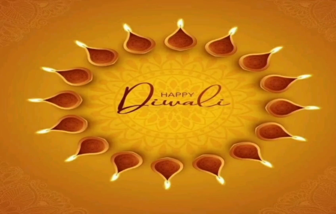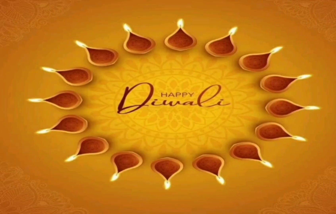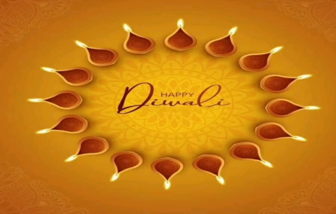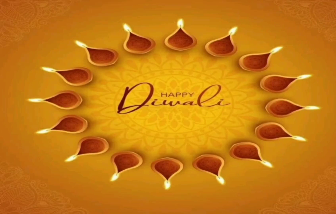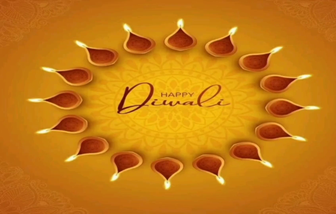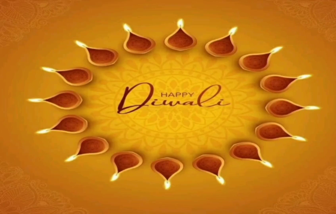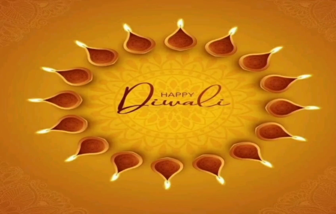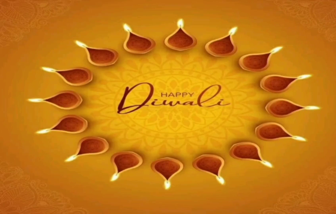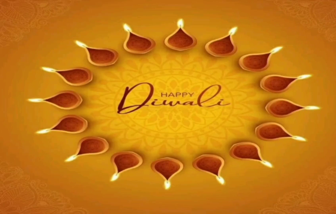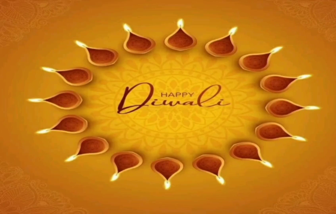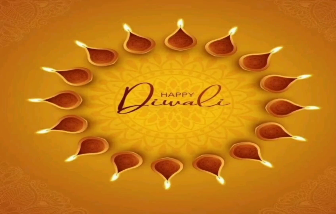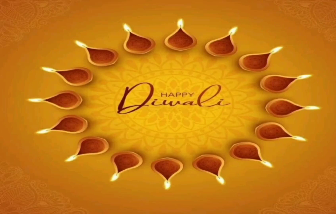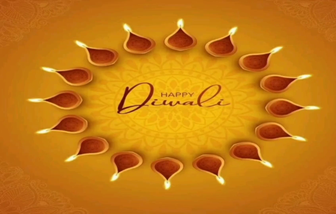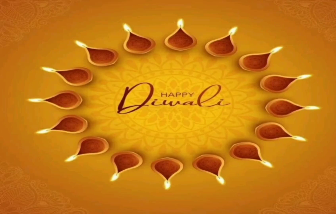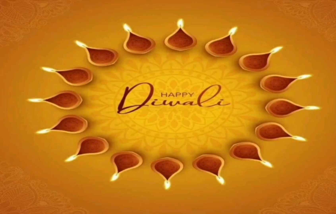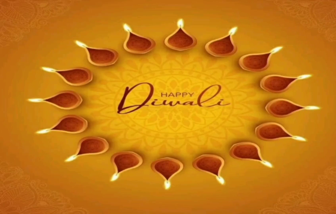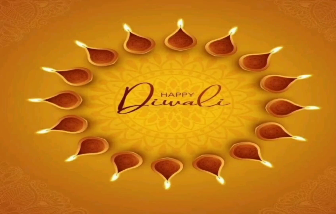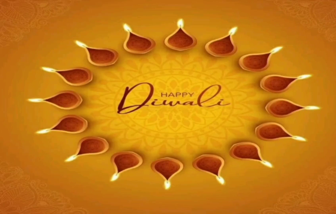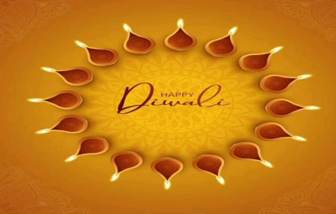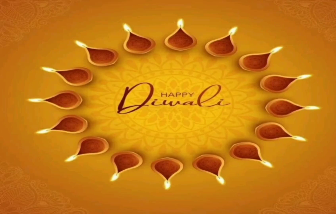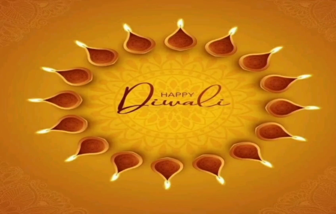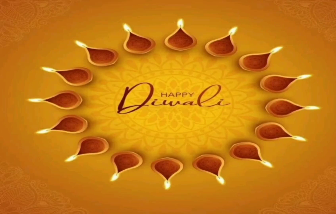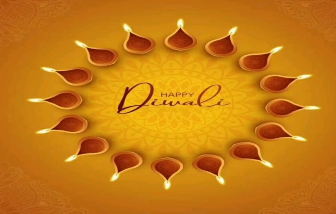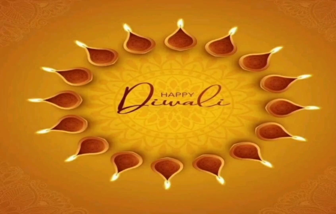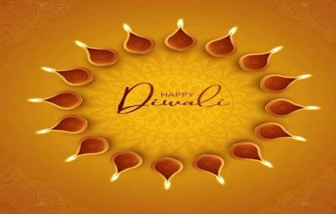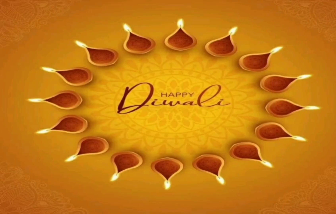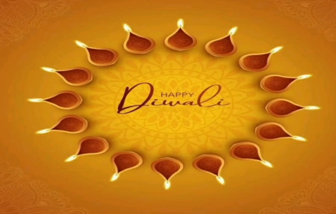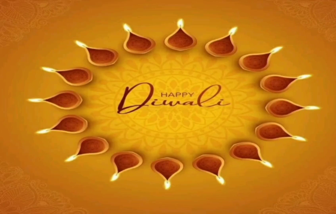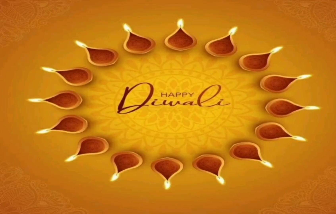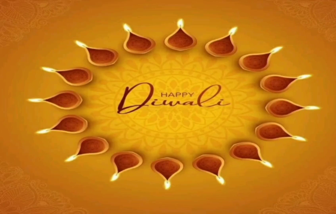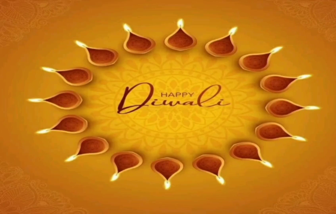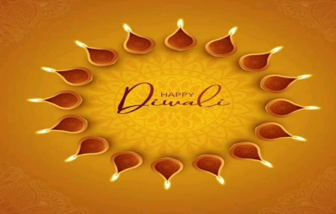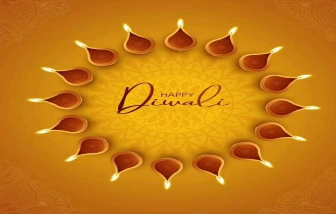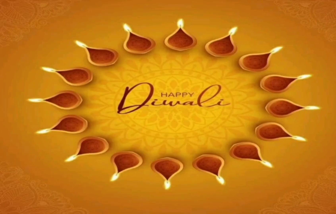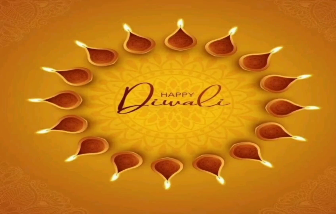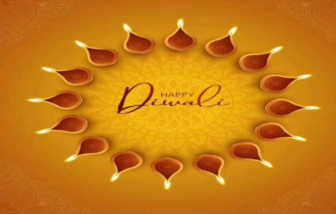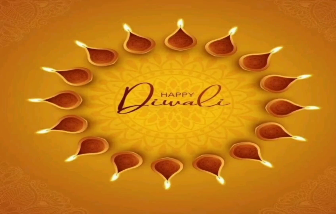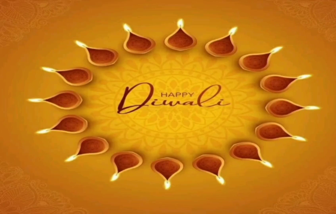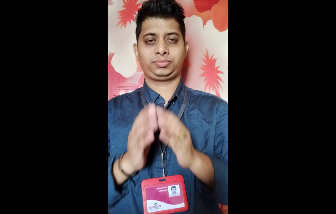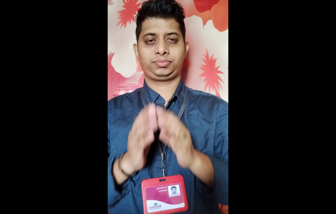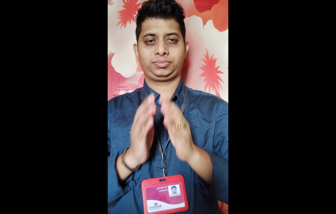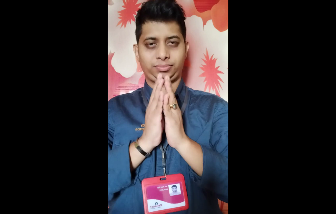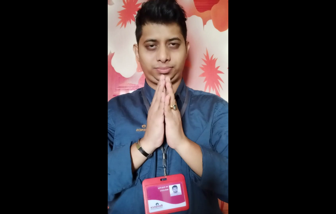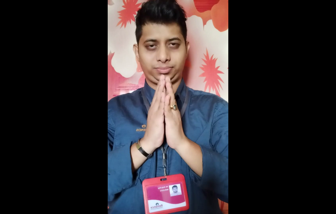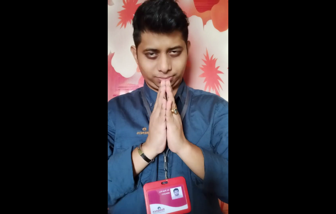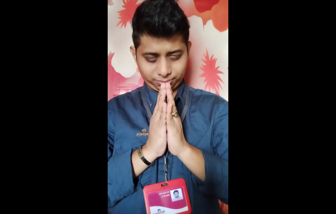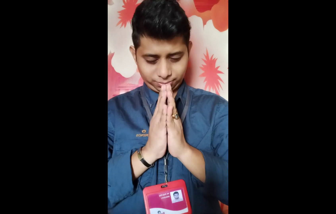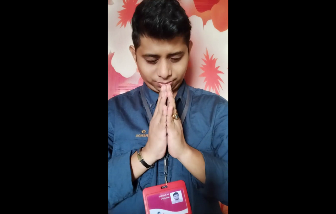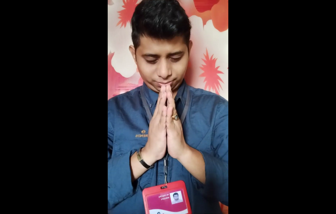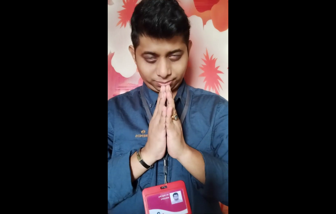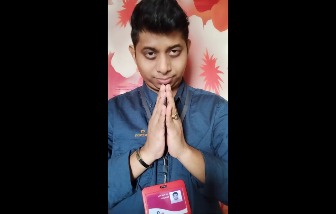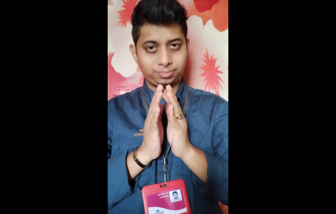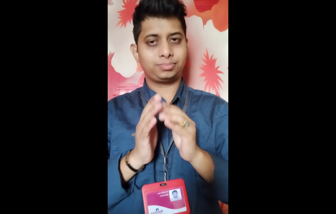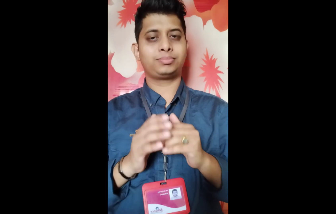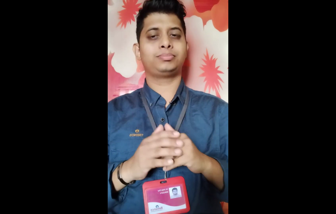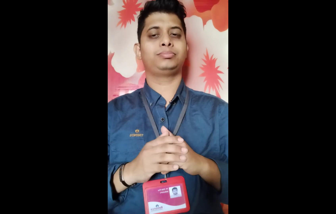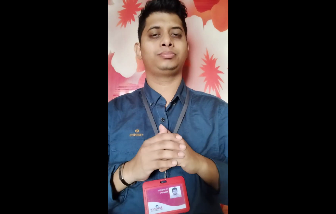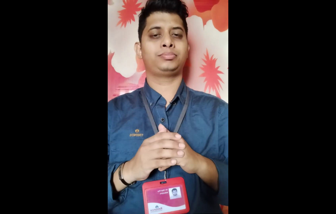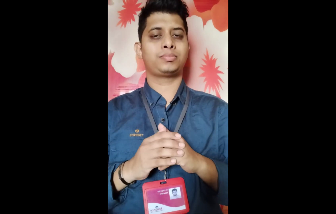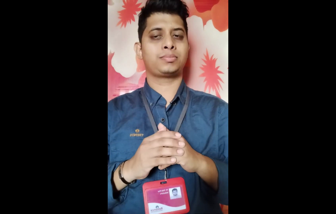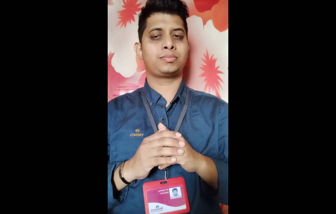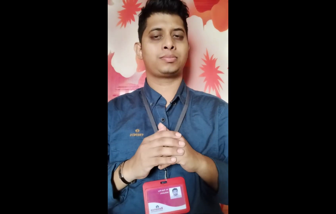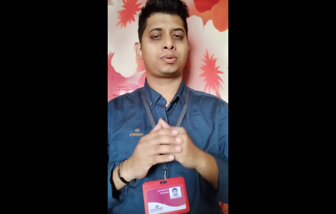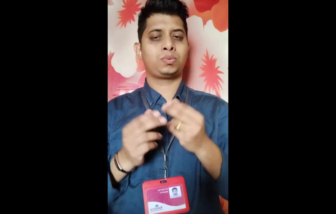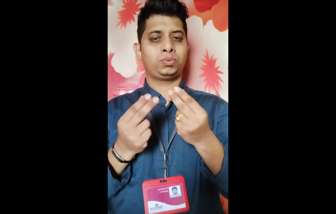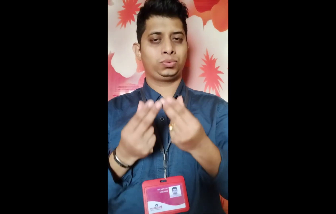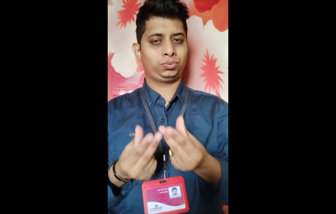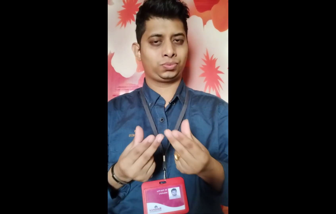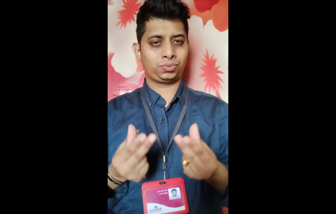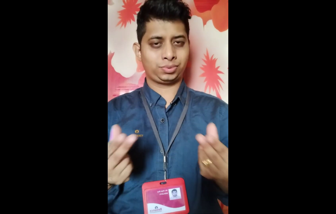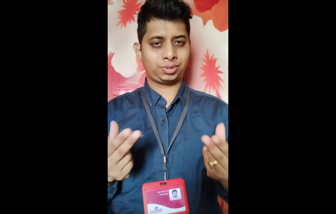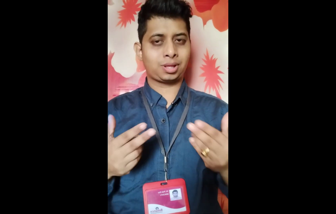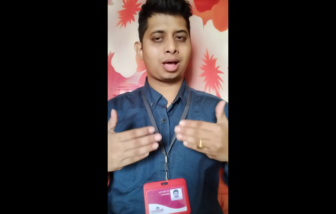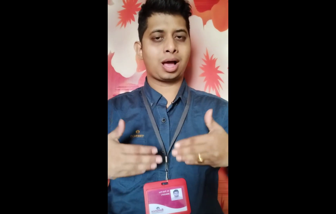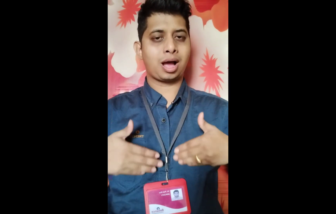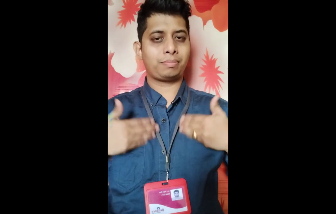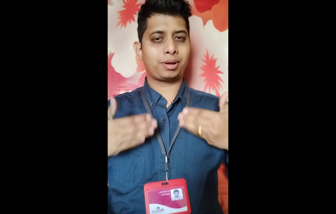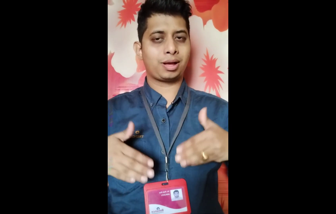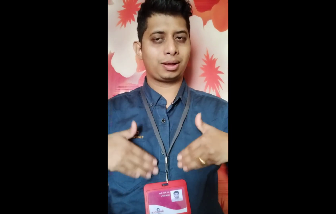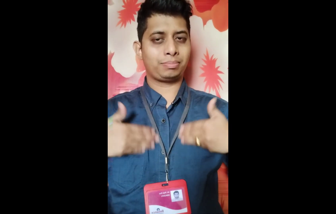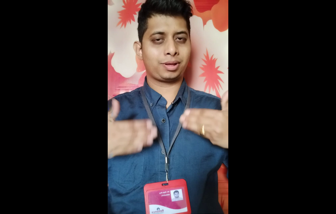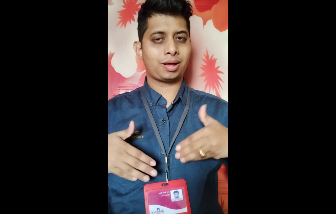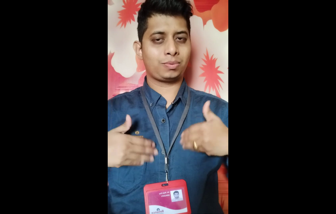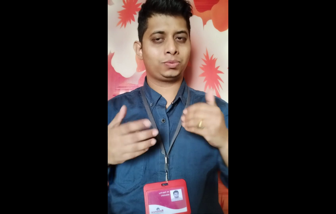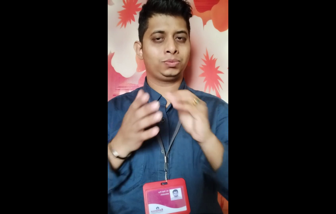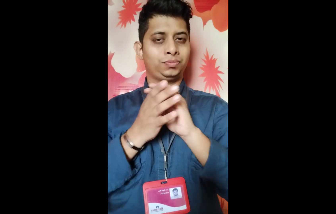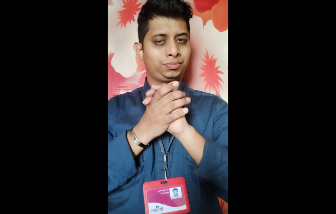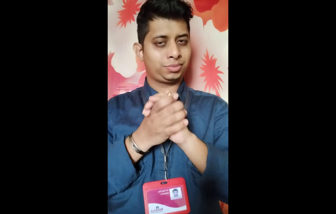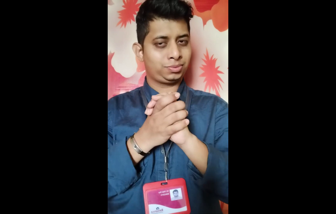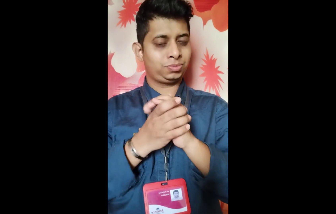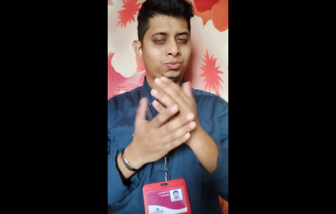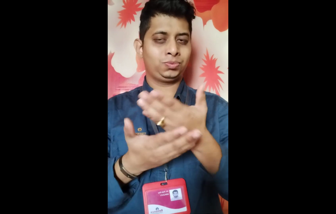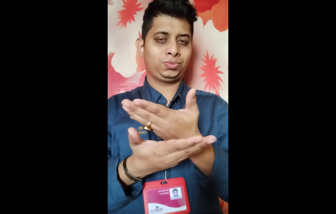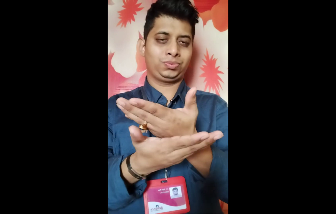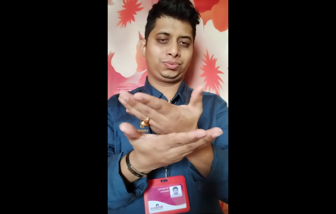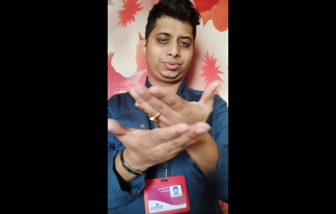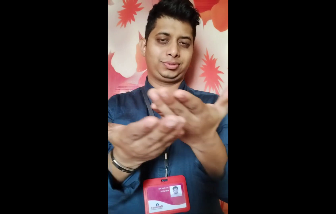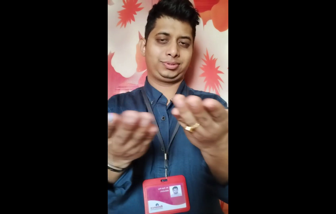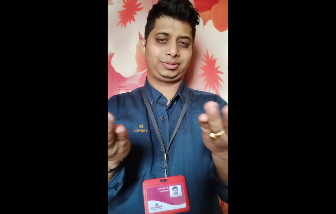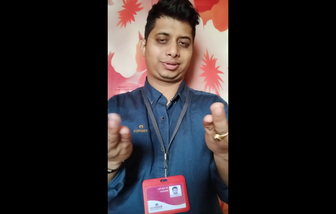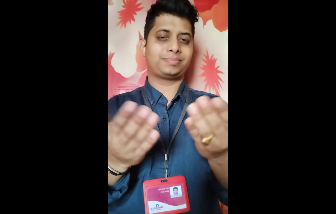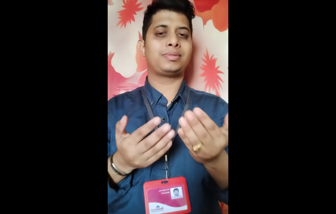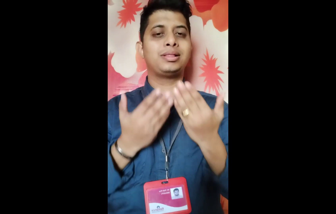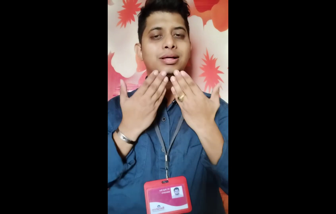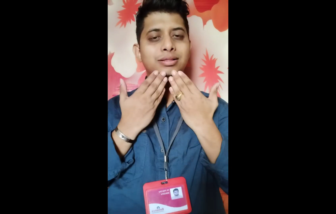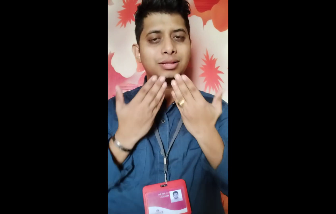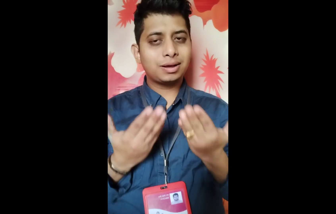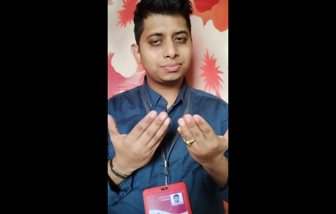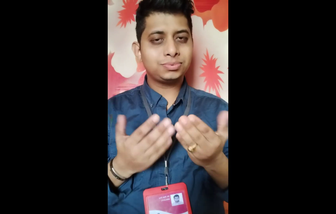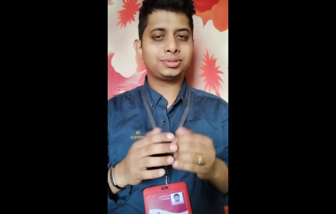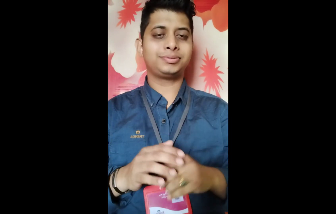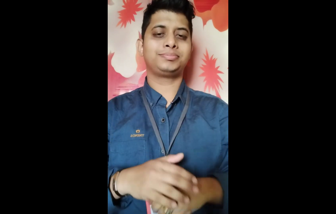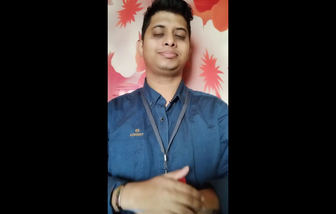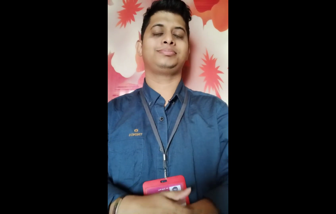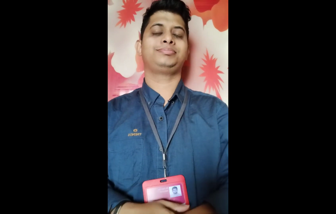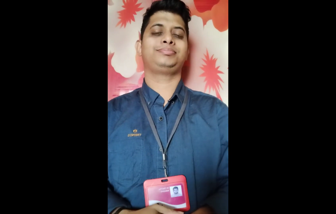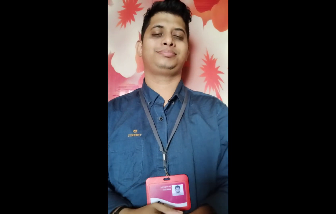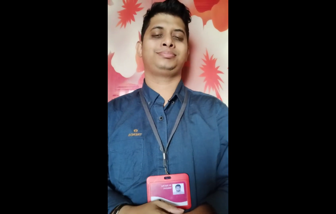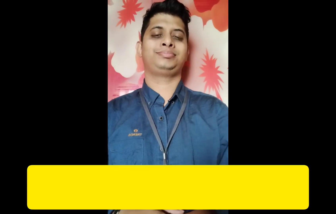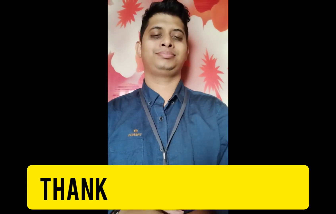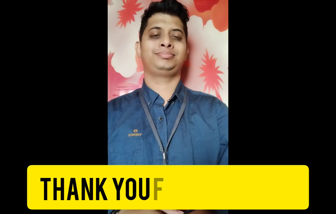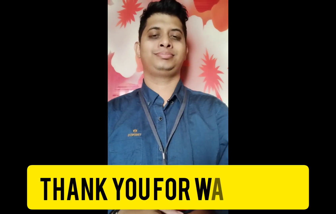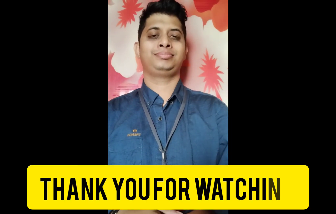Happy Diwali everyone